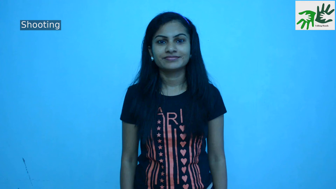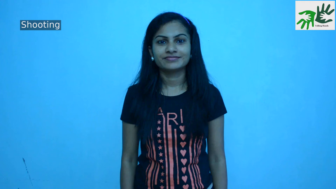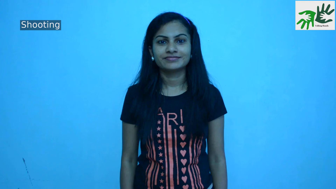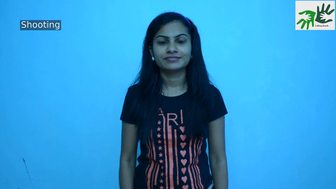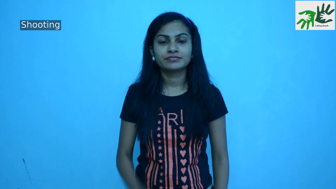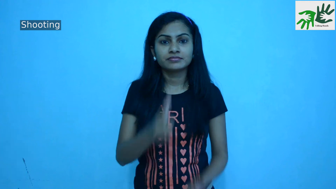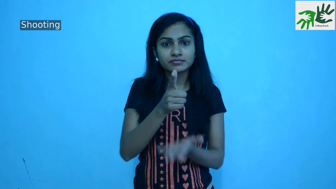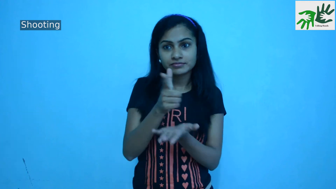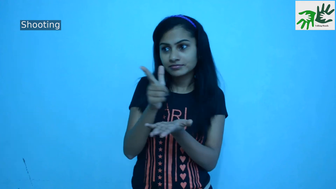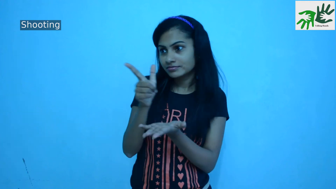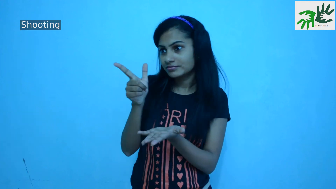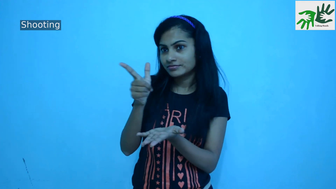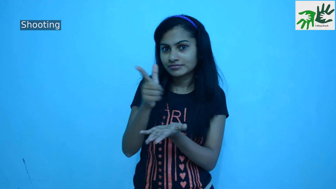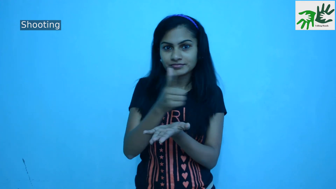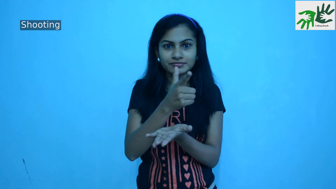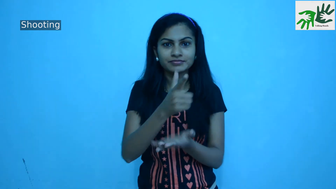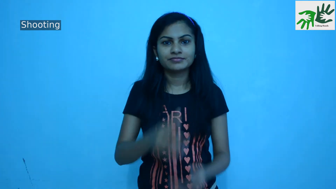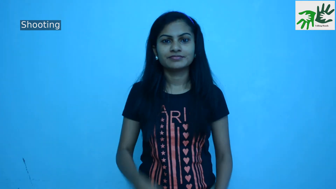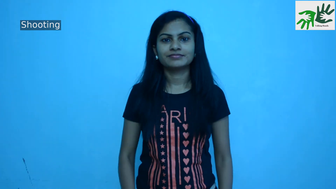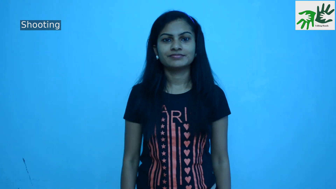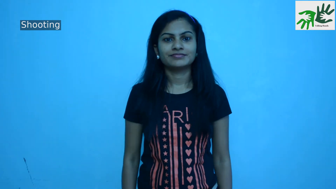Shooting